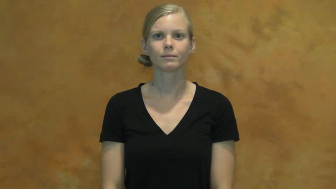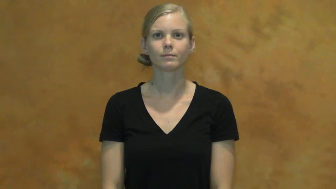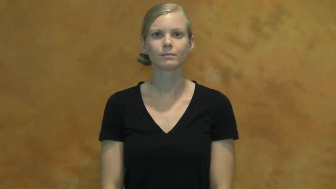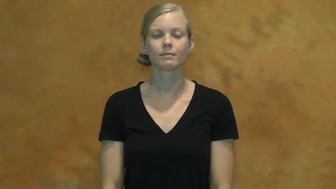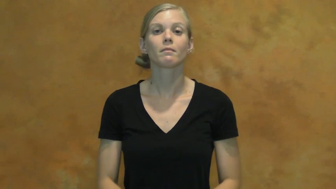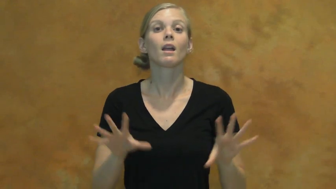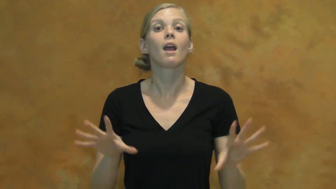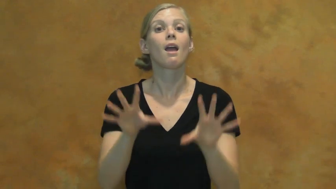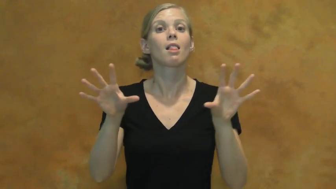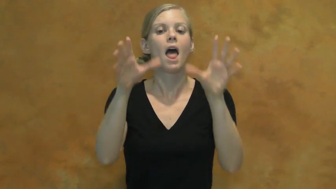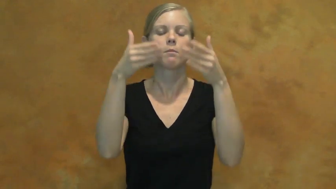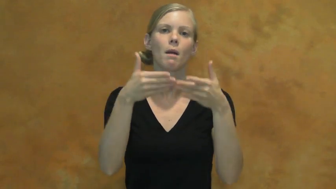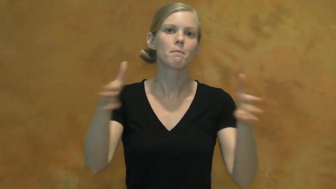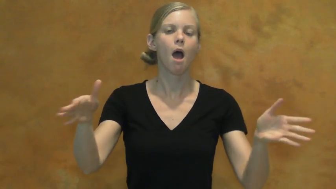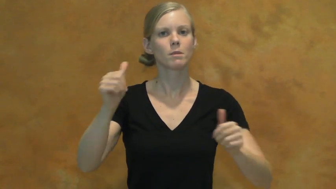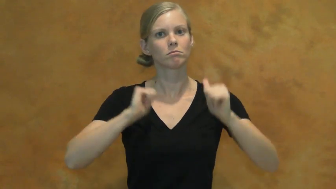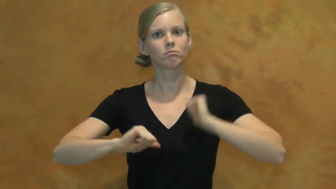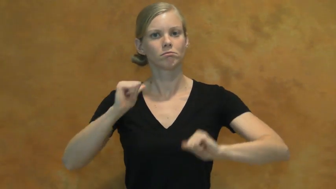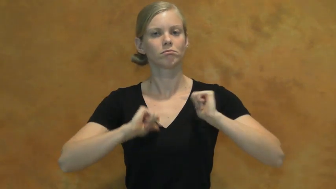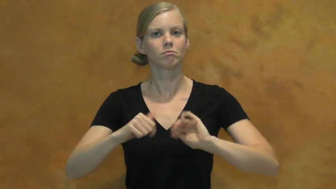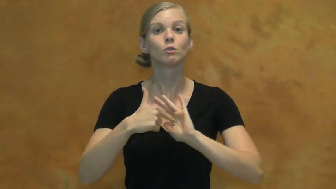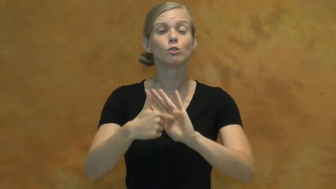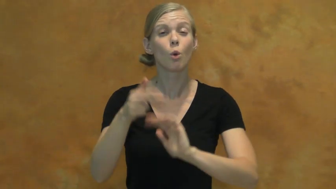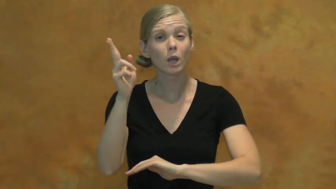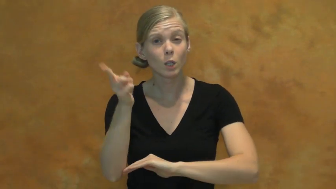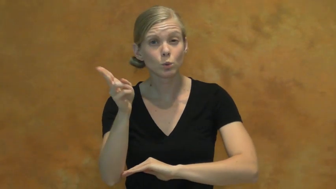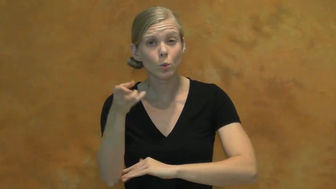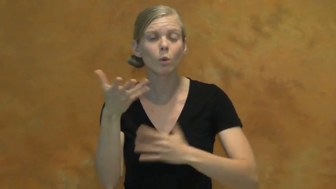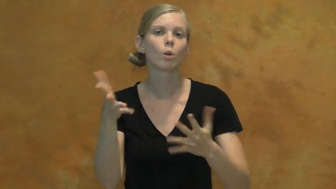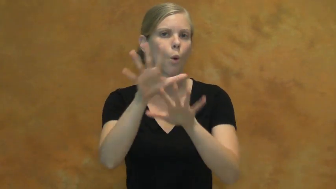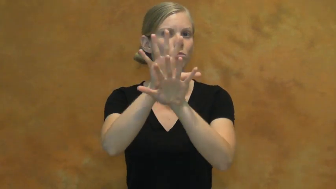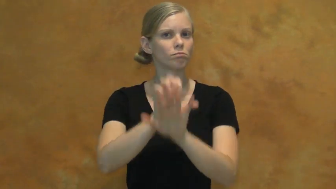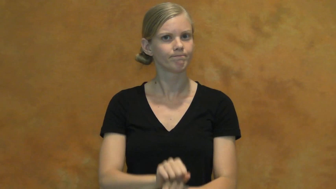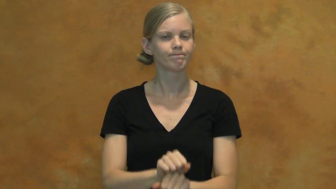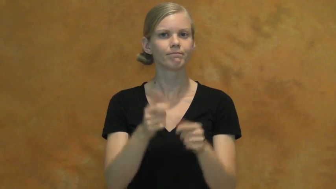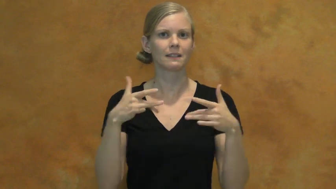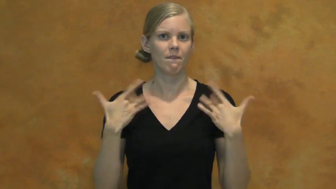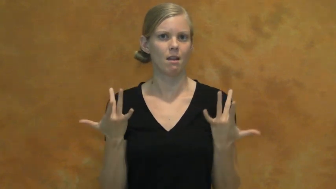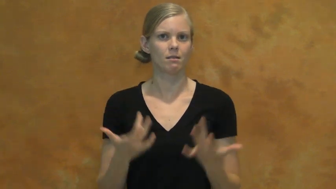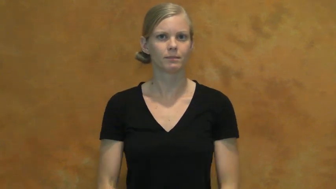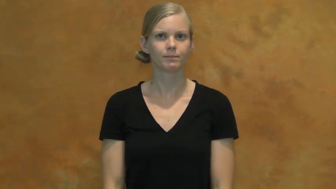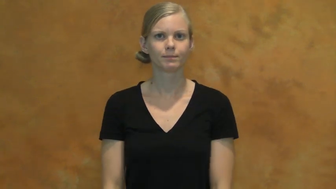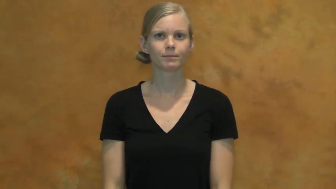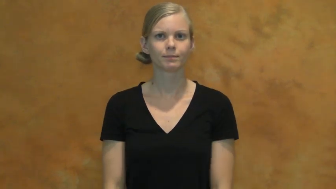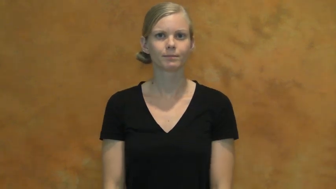pageant